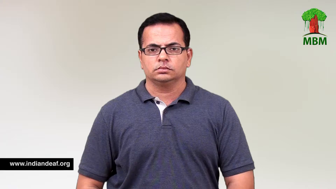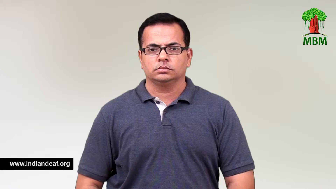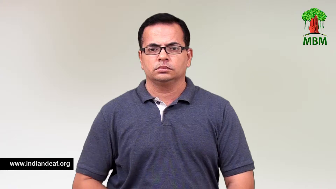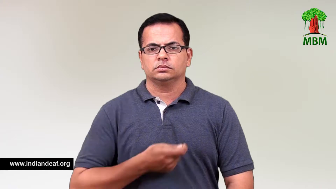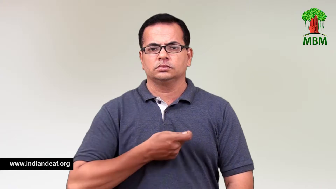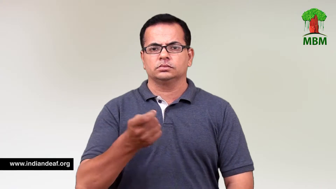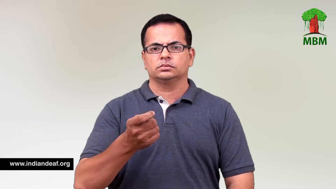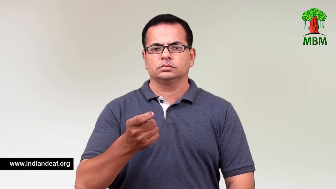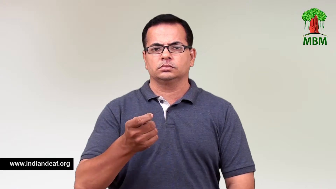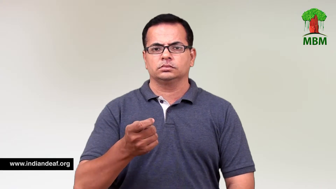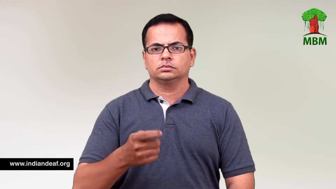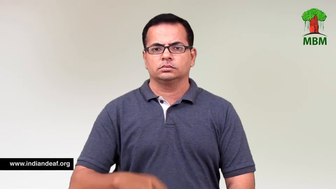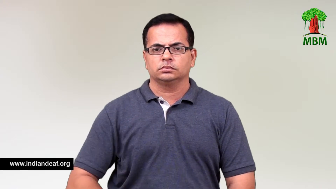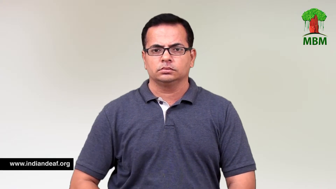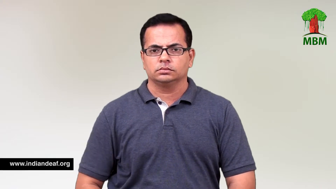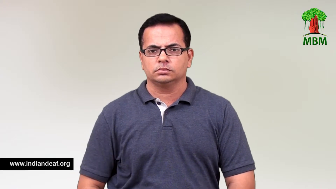Murder